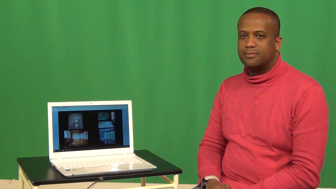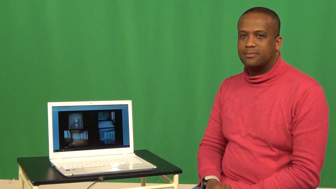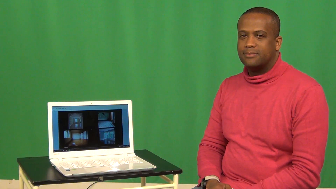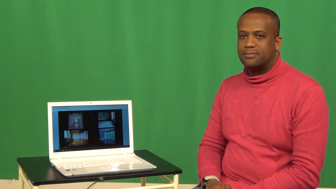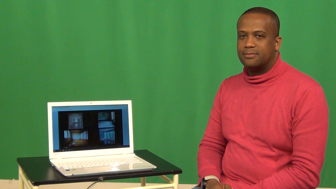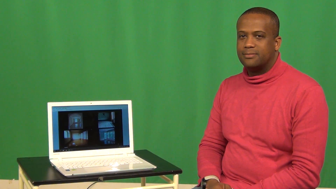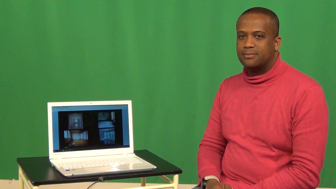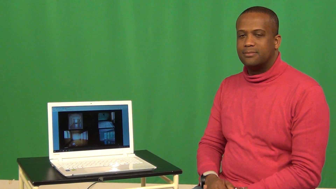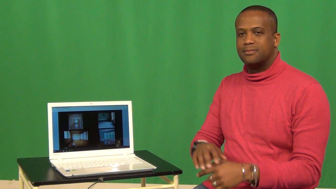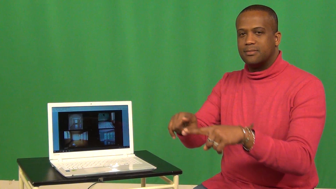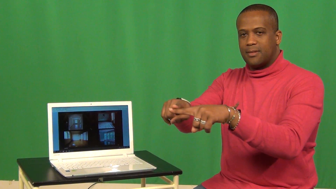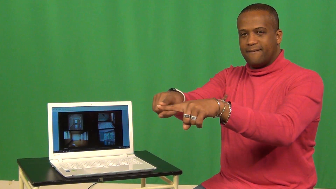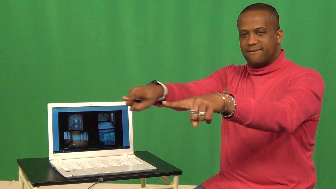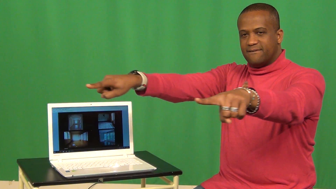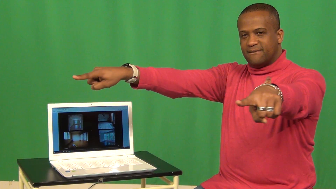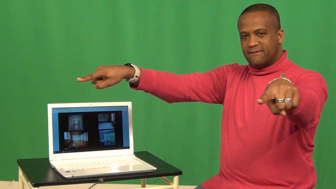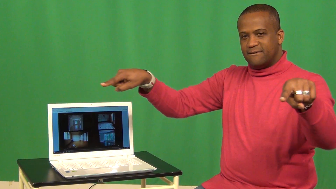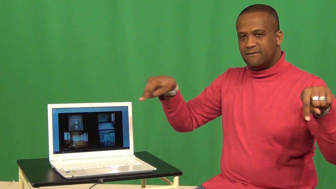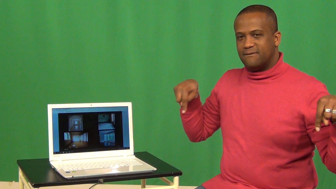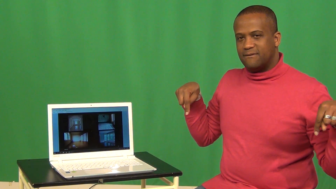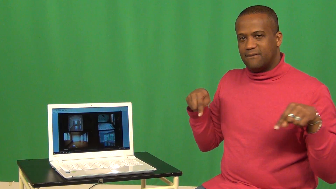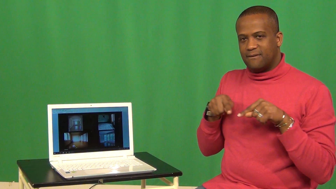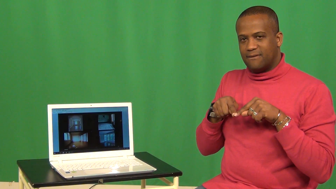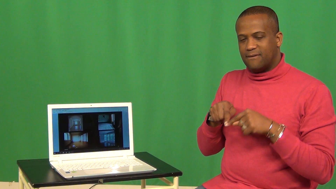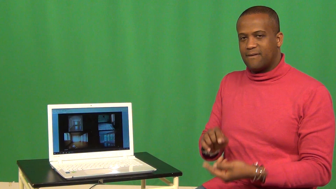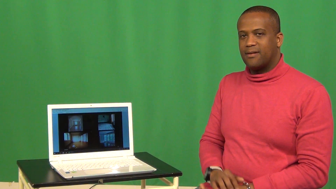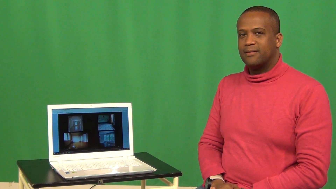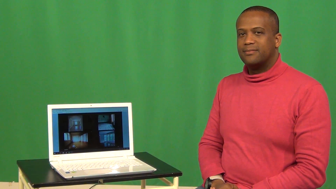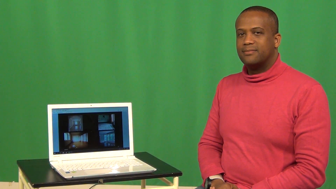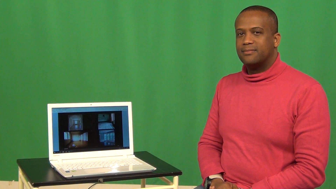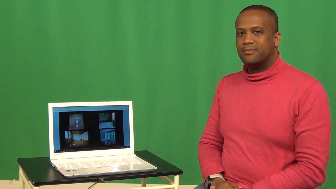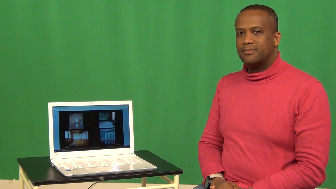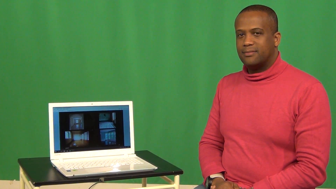room